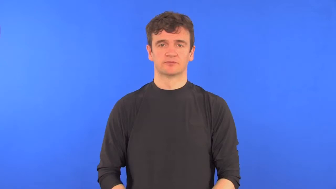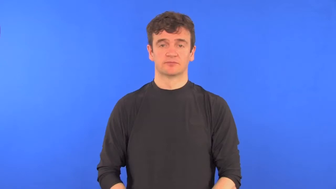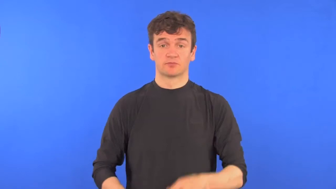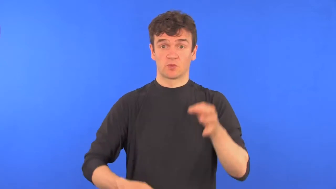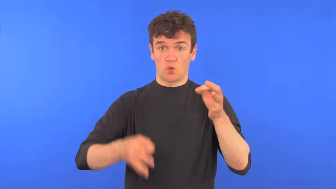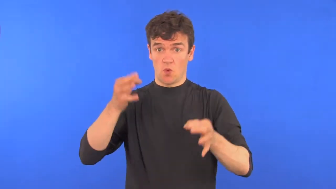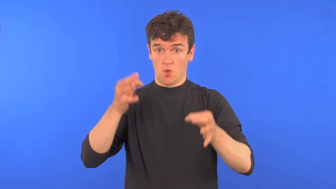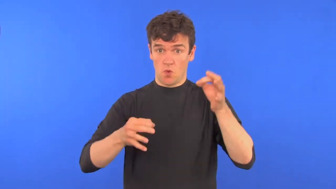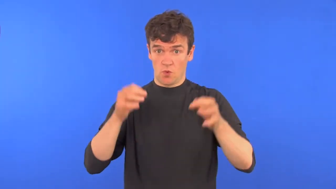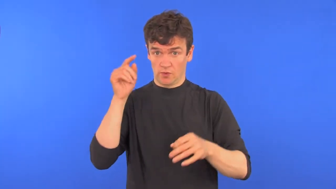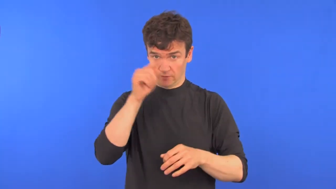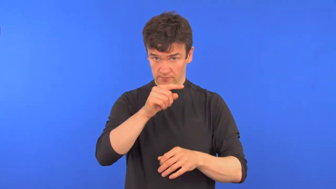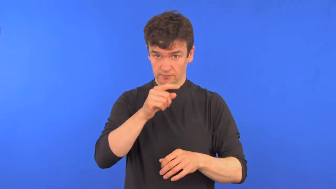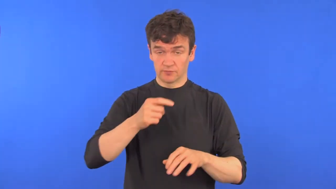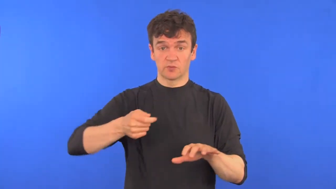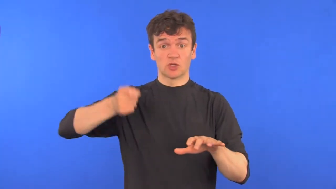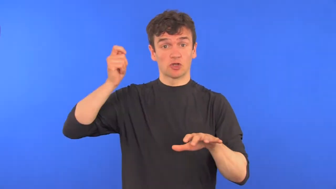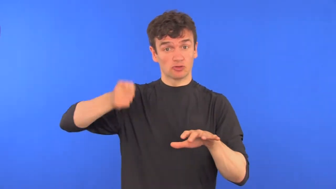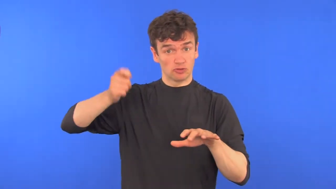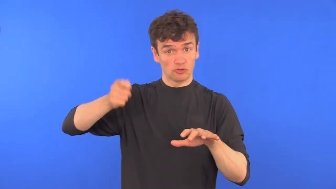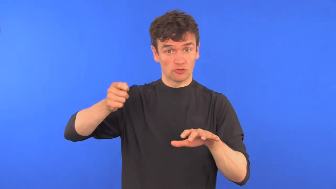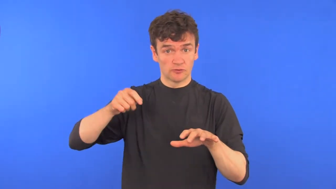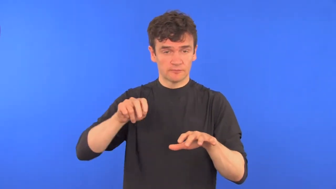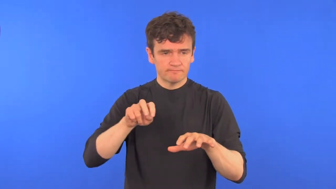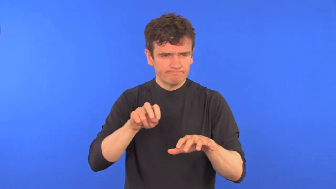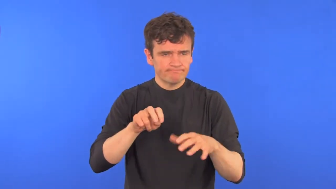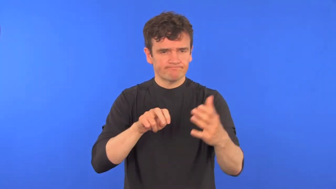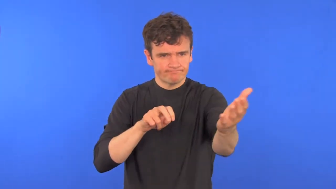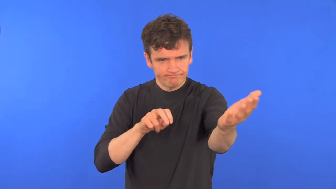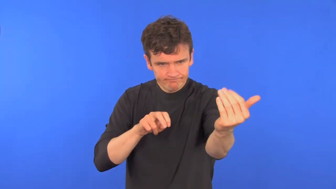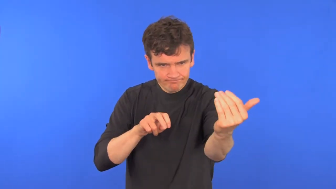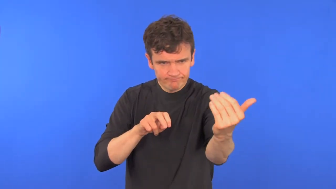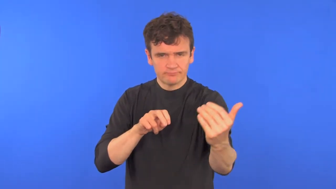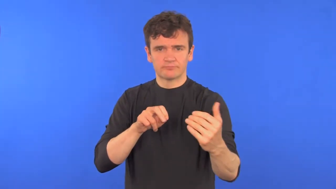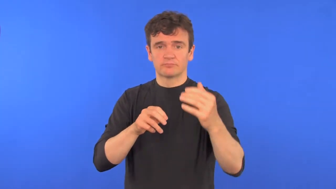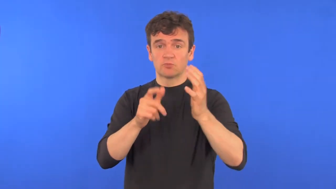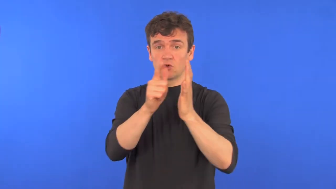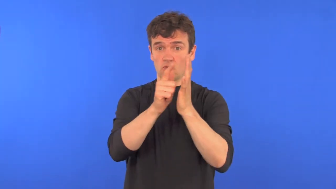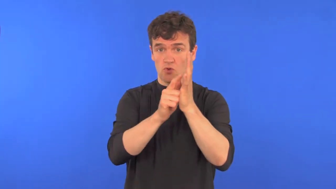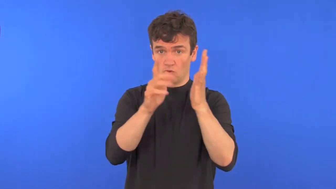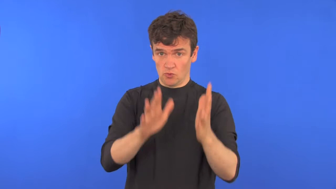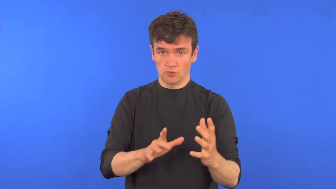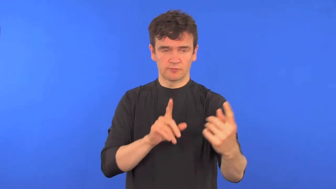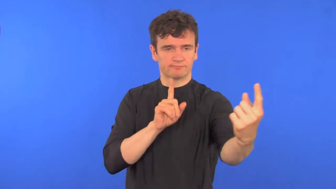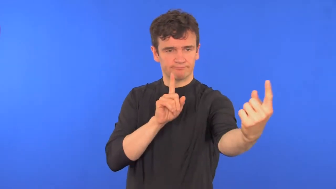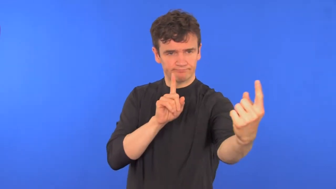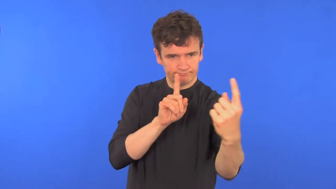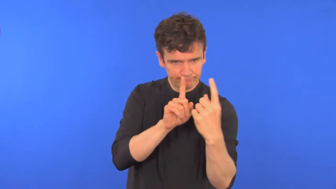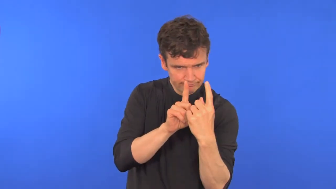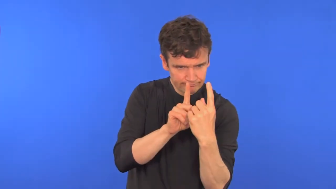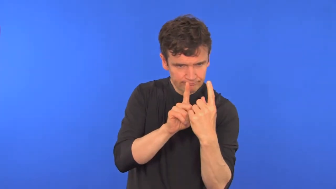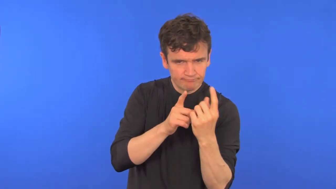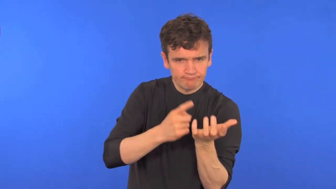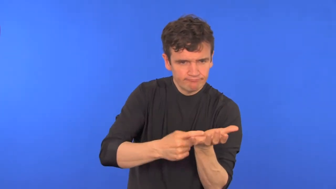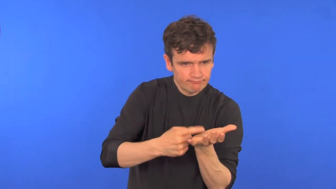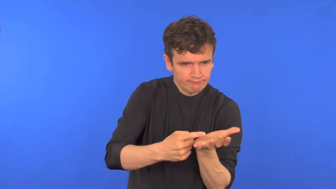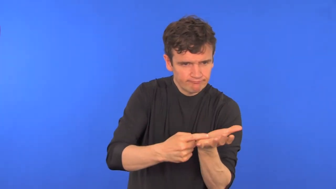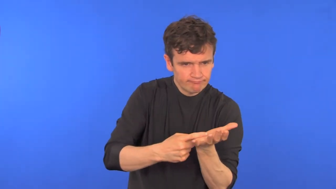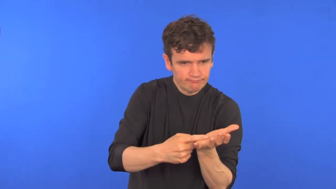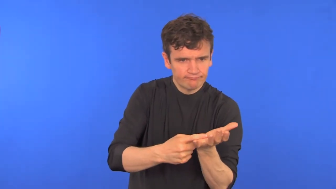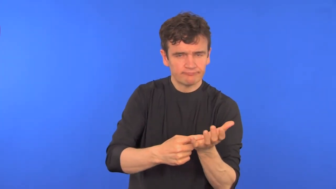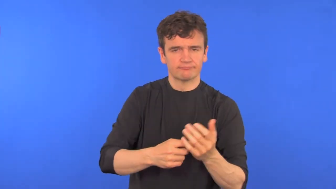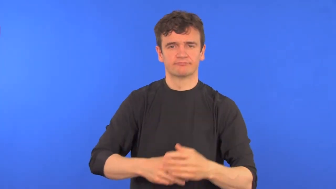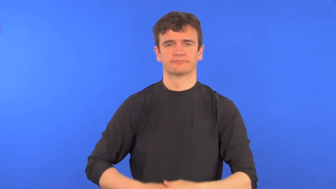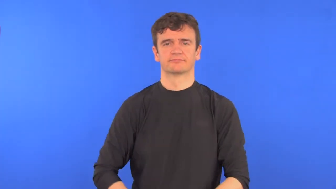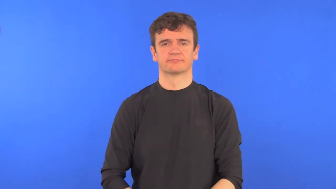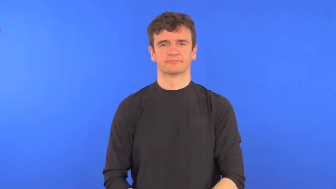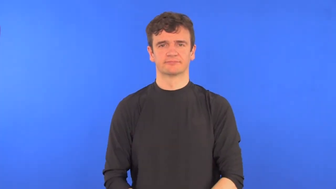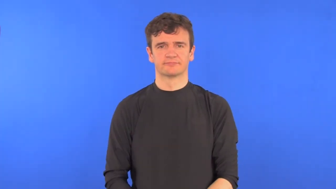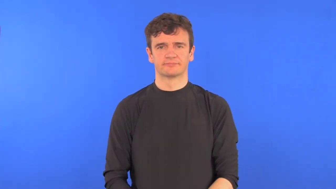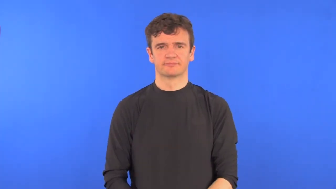WAVE